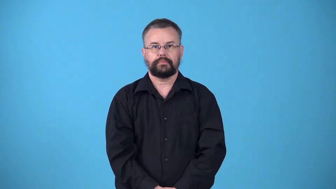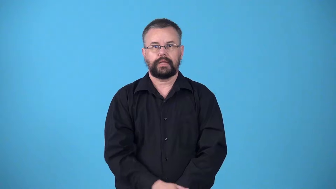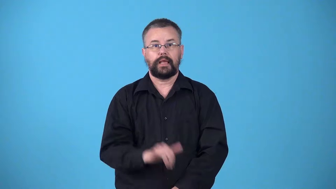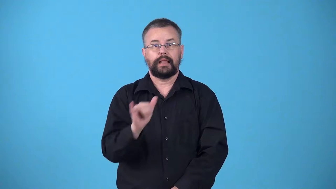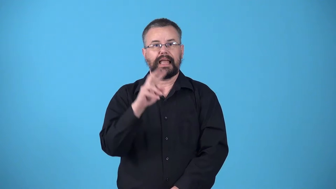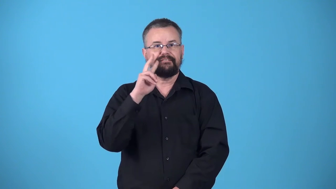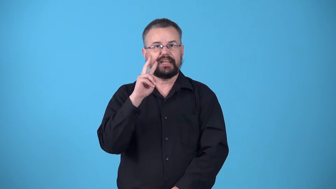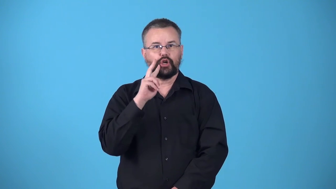vineagry,vinegarlike